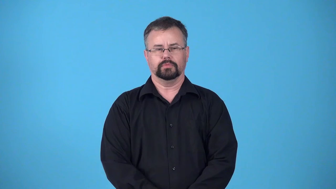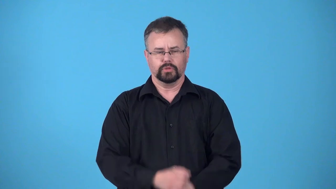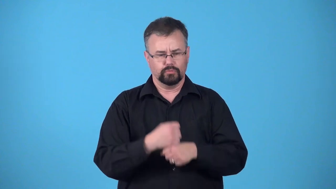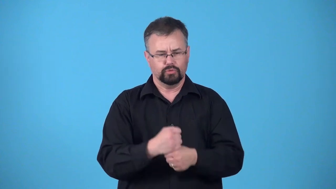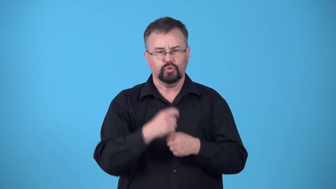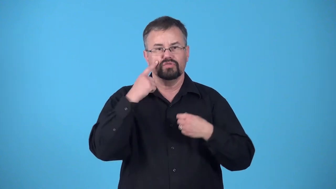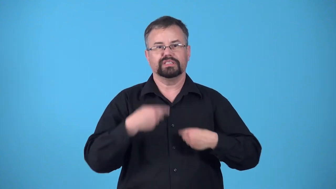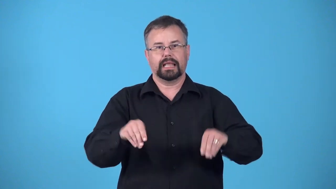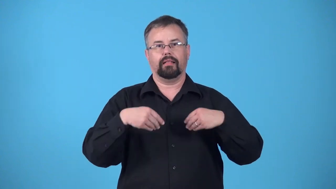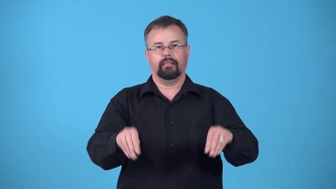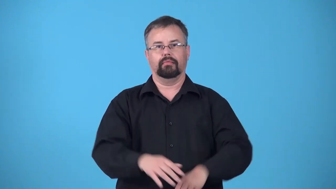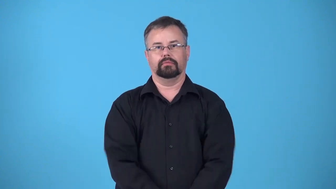commercial-made to be sold